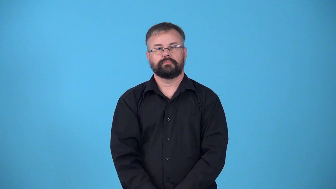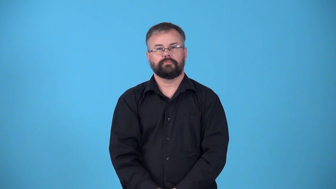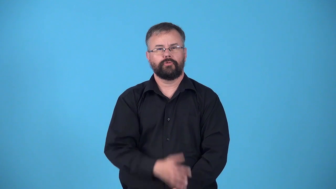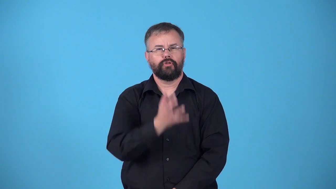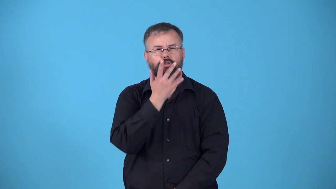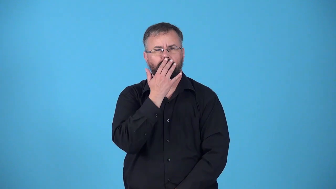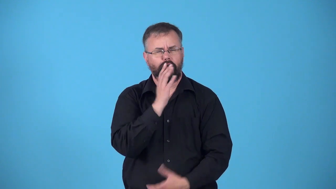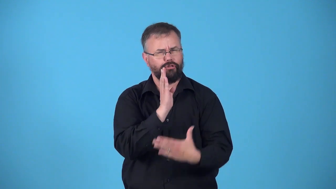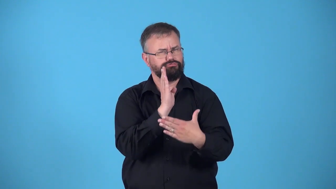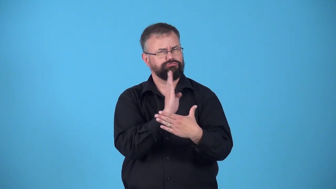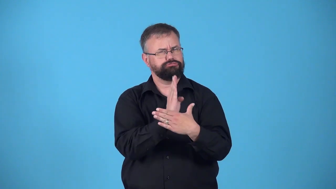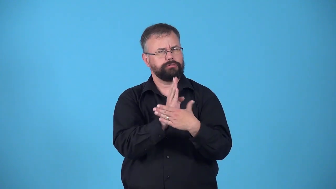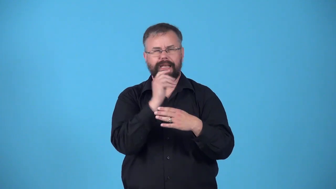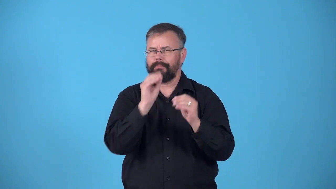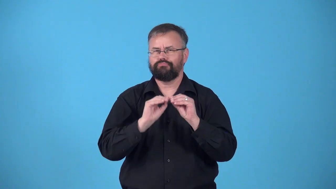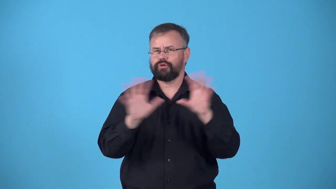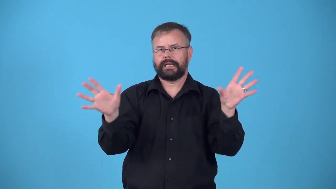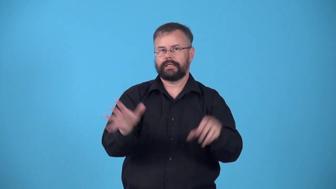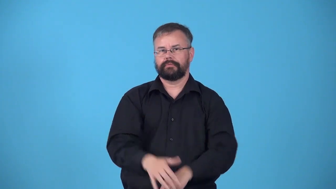muted, neutral